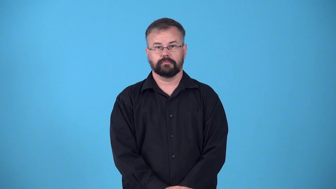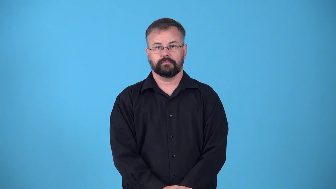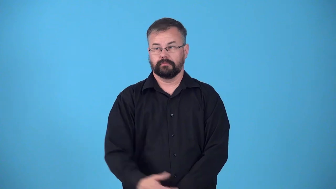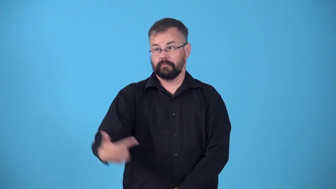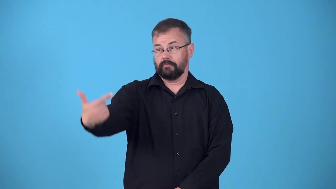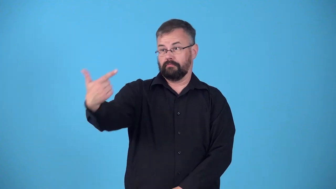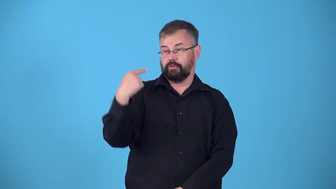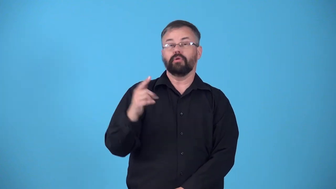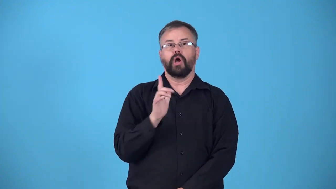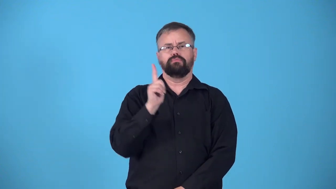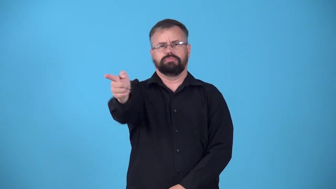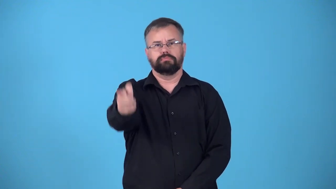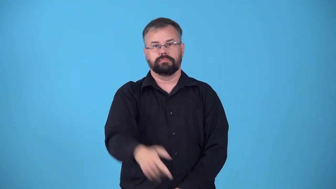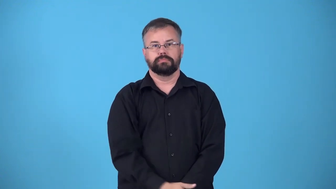fire back,fire back at,shoot back,shoot back at